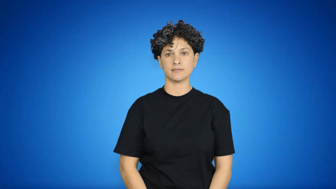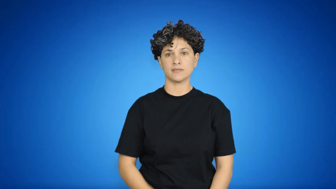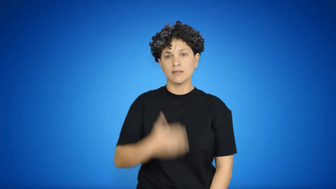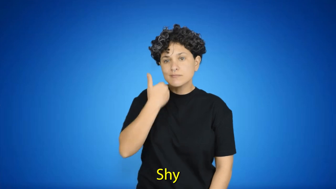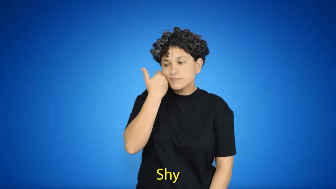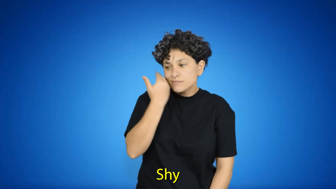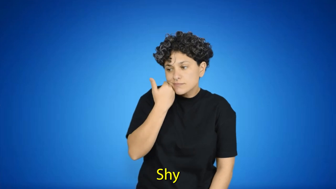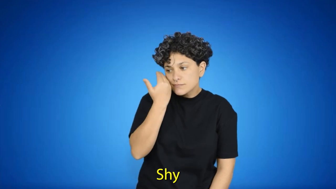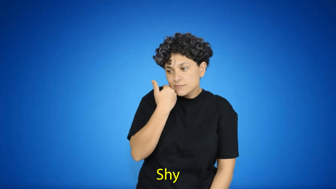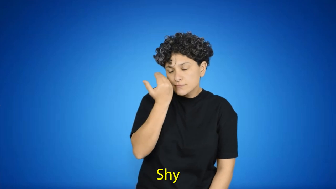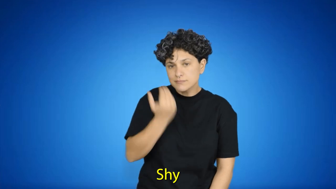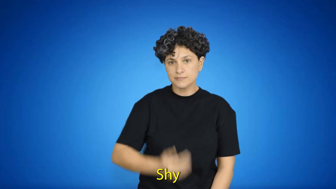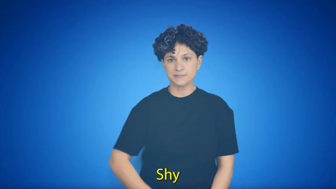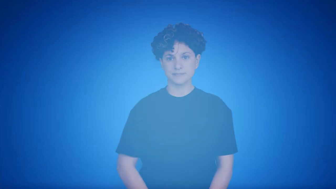Shy